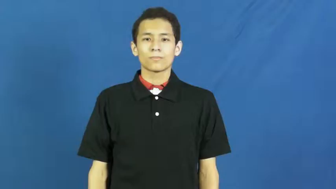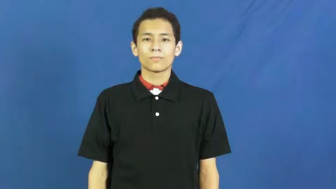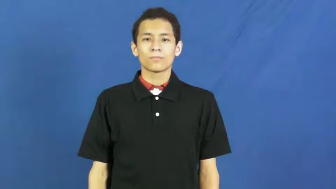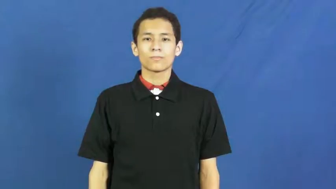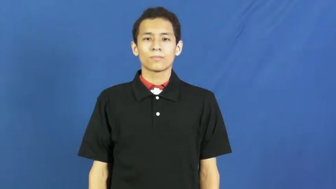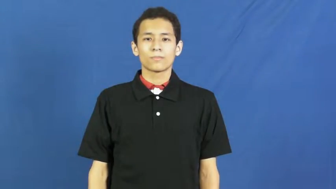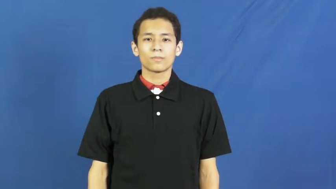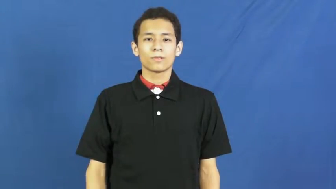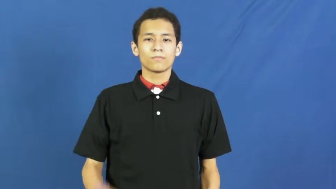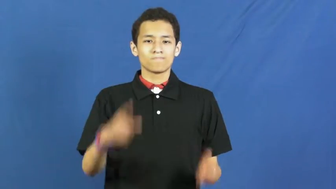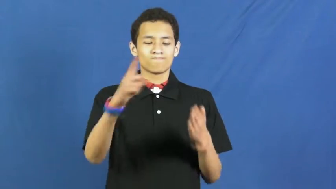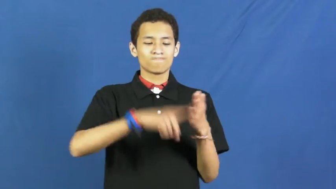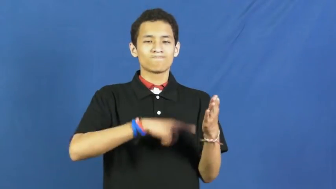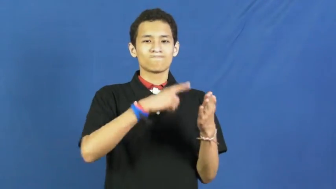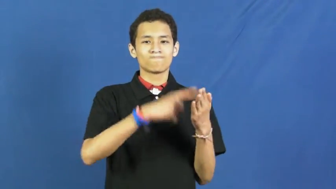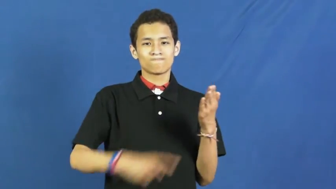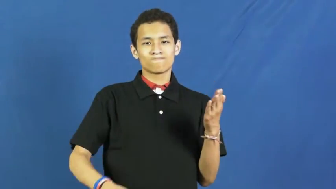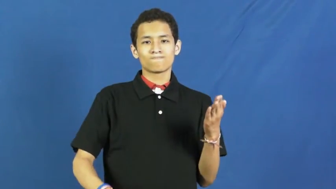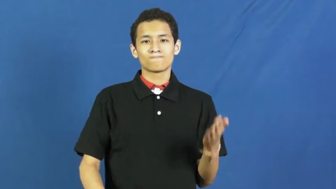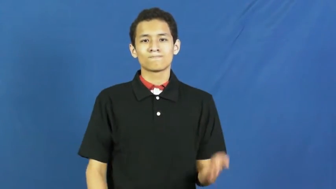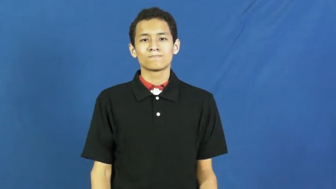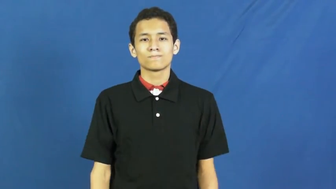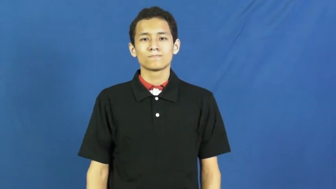cross out,cross off